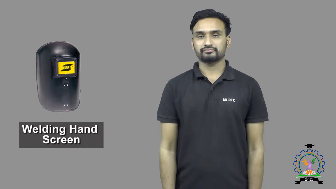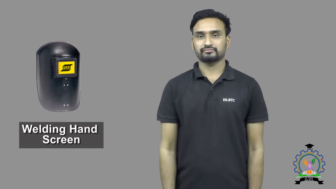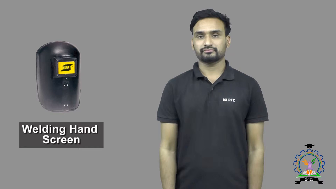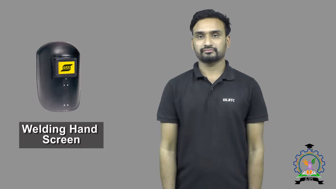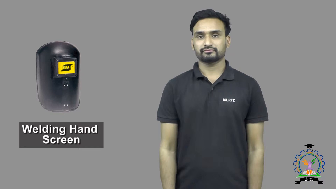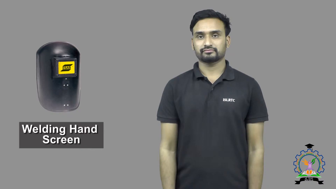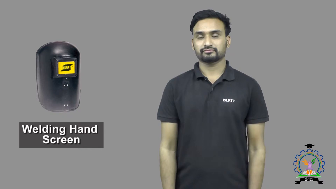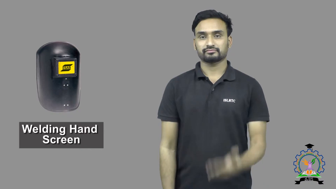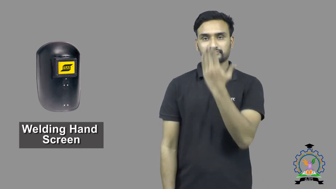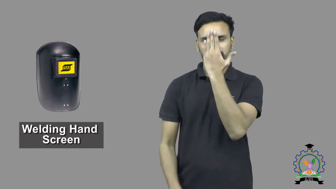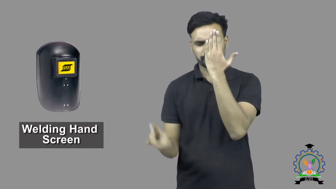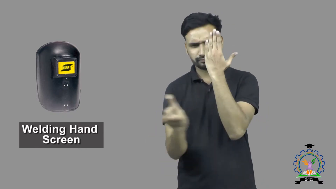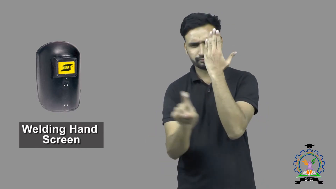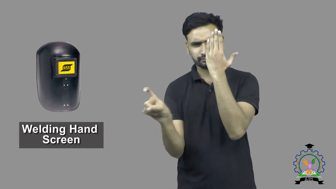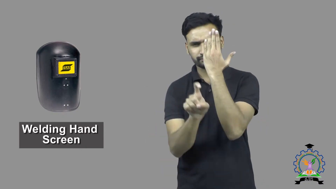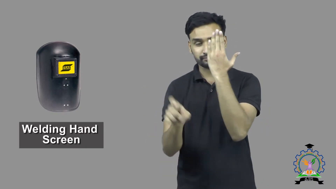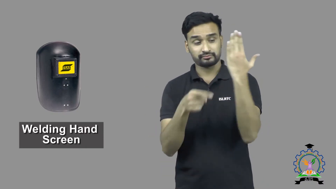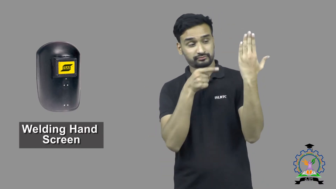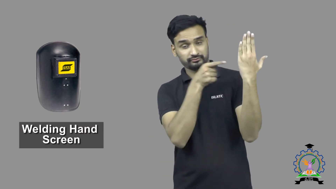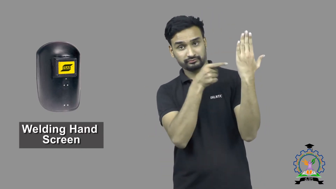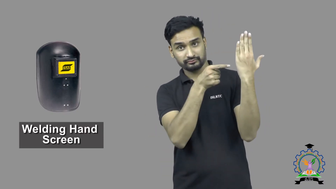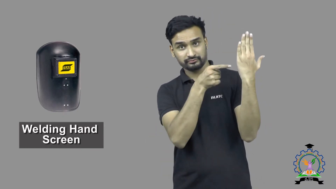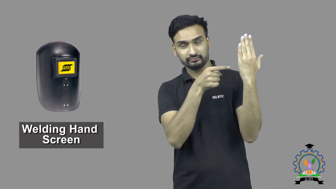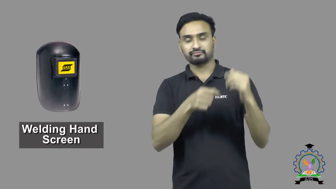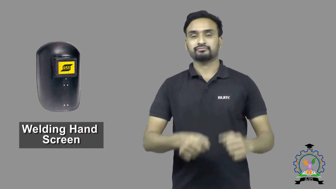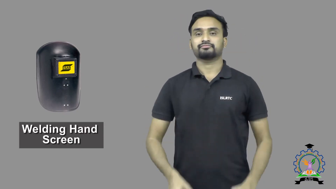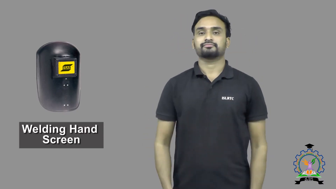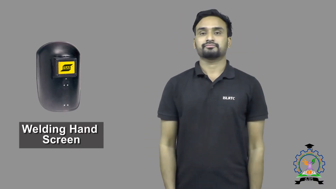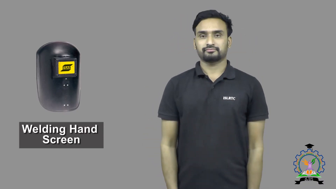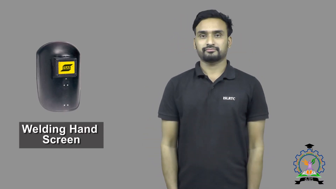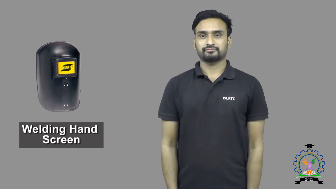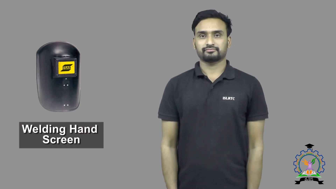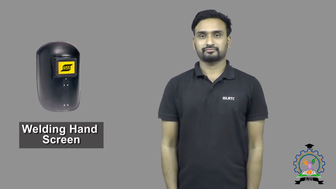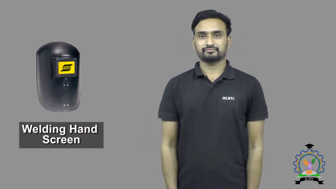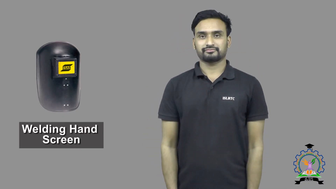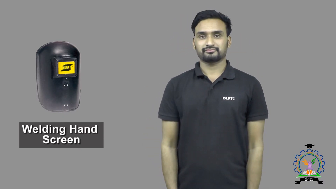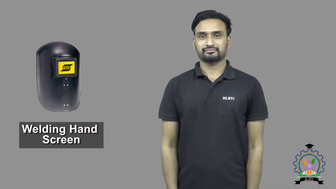Welding Hand Screen